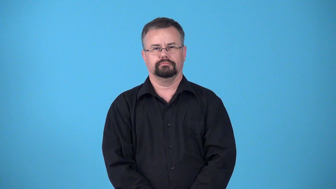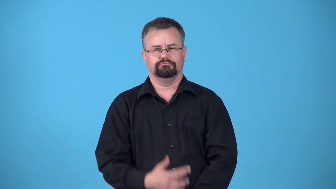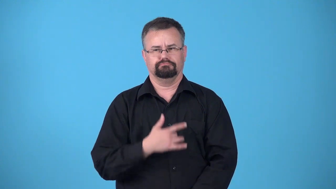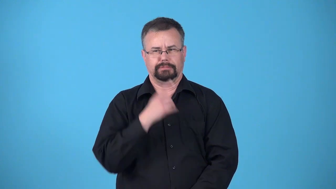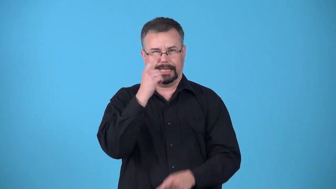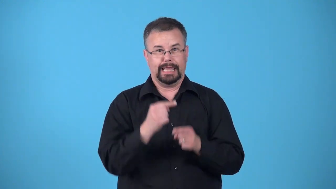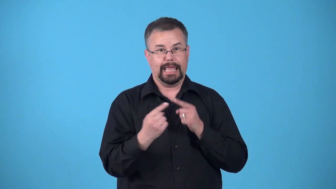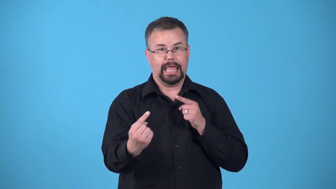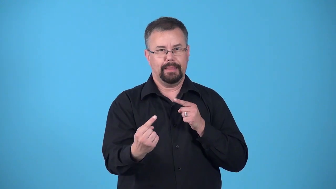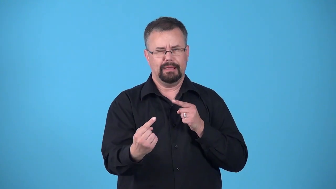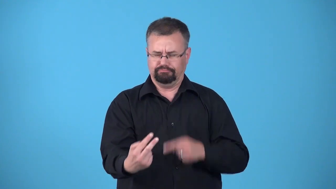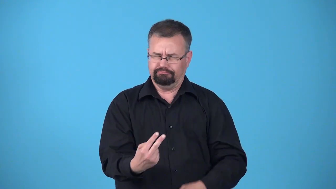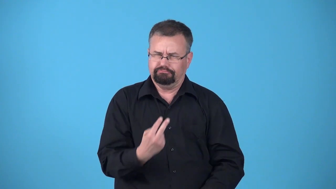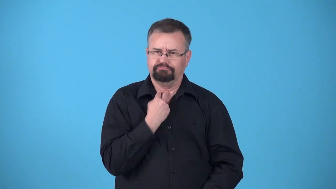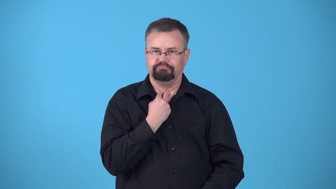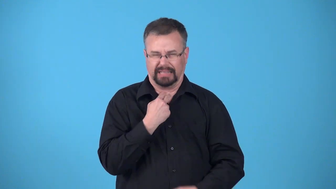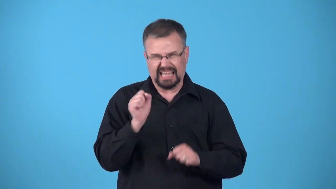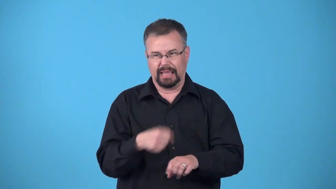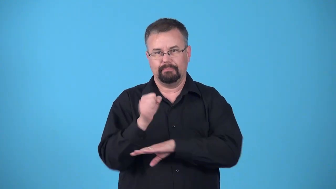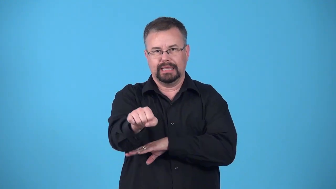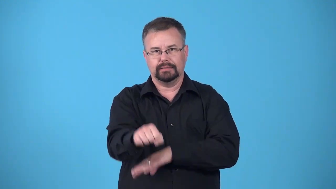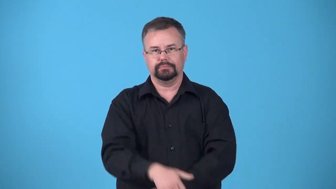scent blood